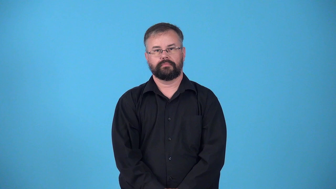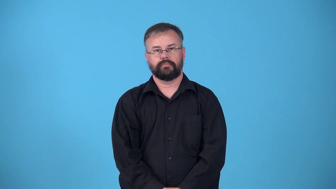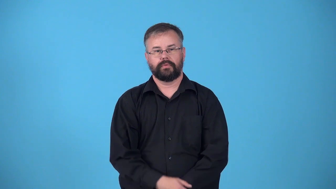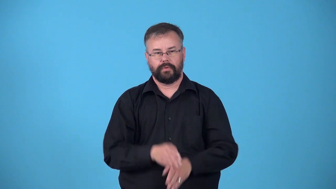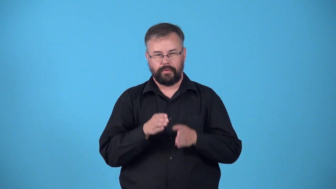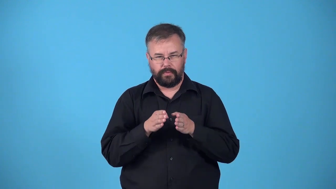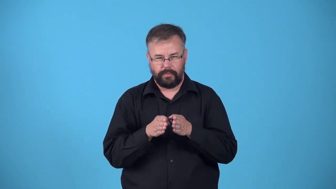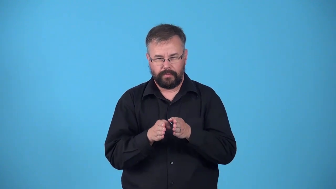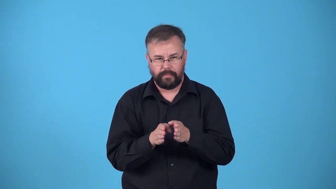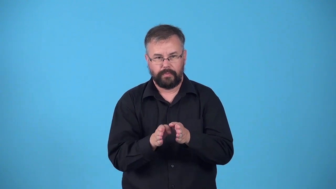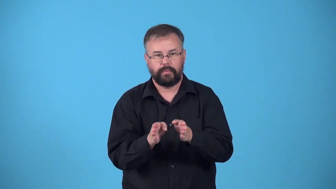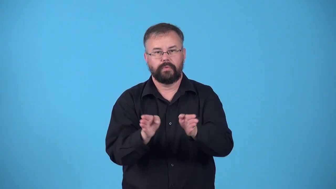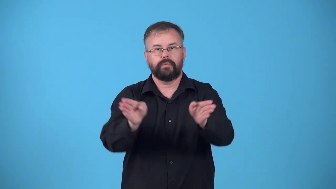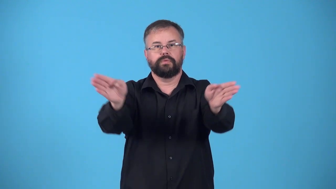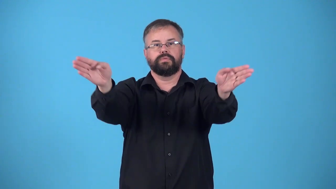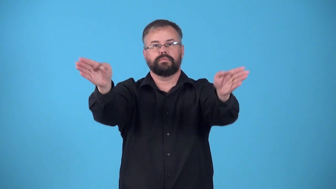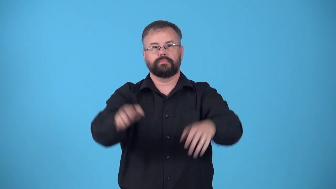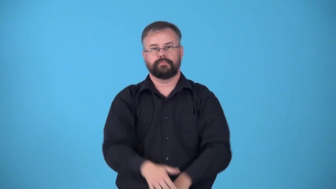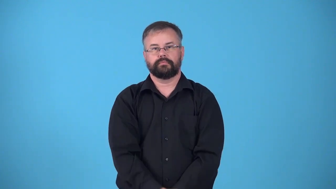open to, open into, open